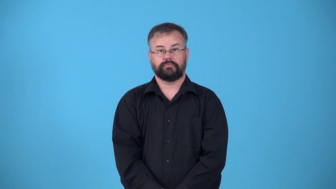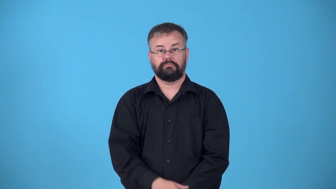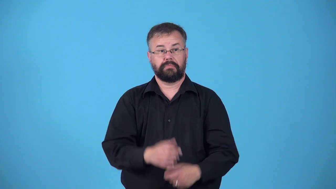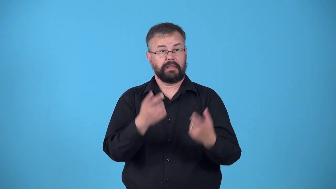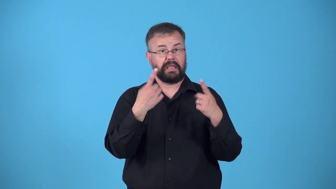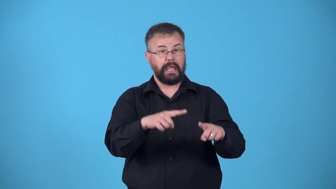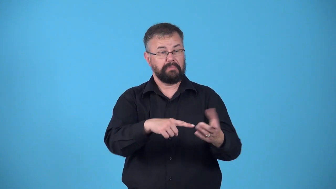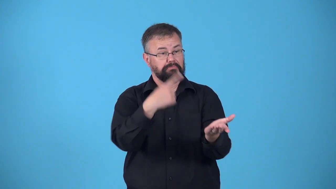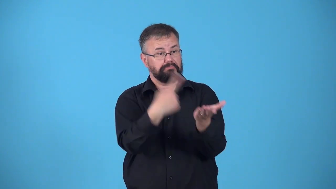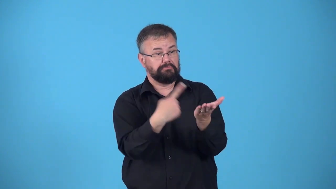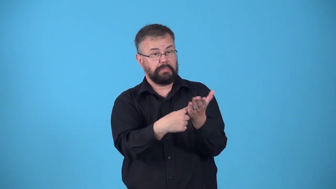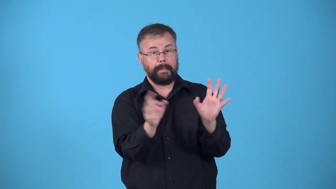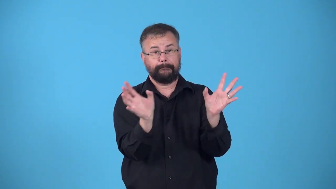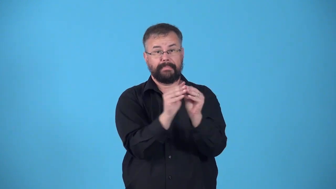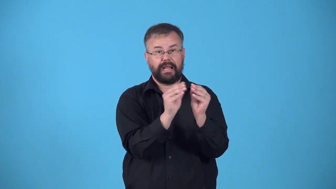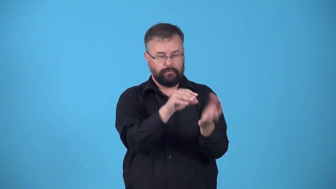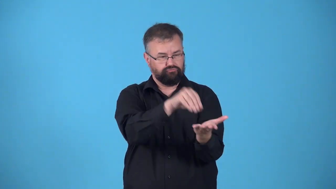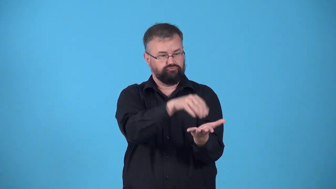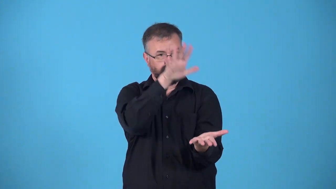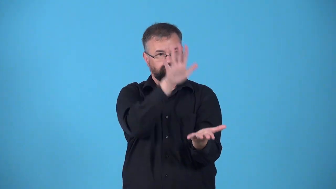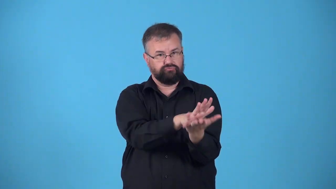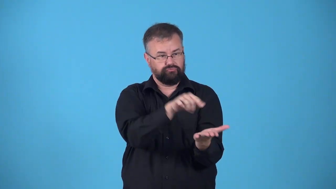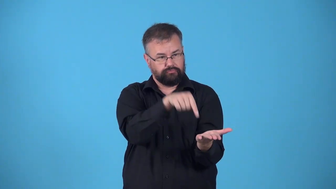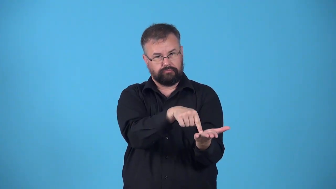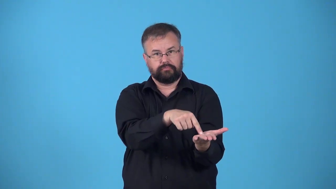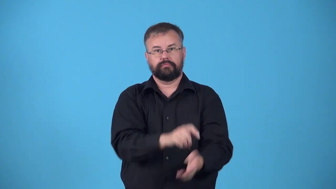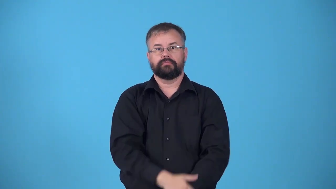minutes-what happened in a meeting